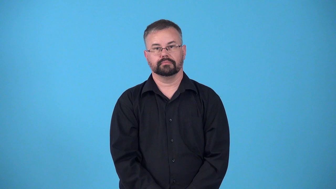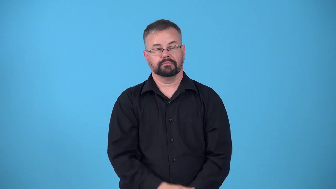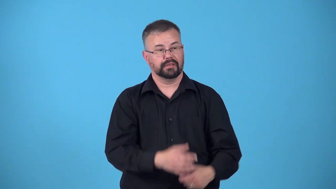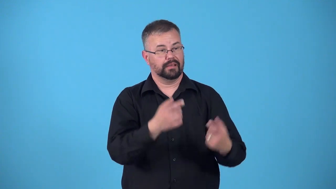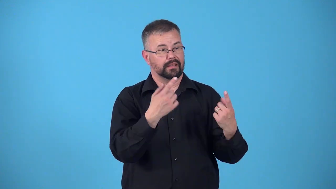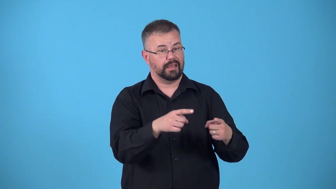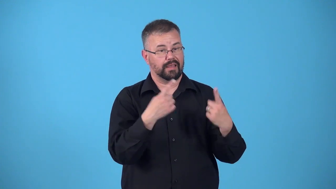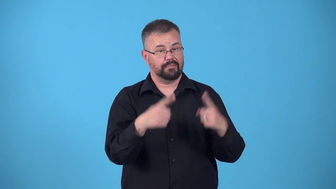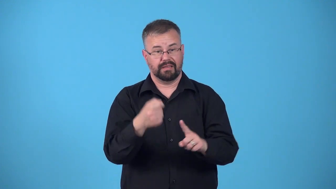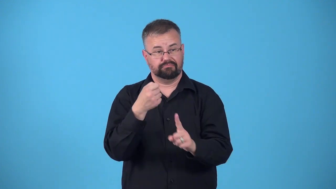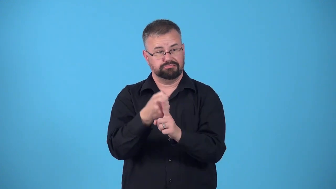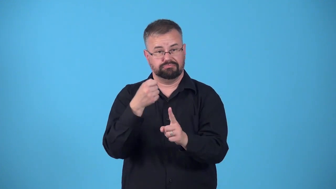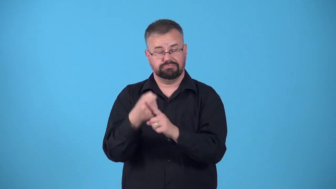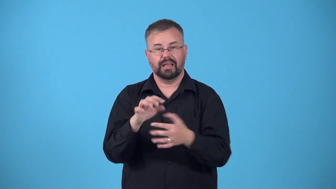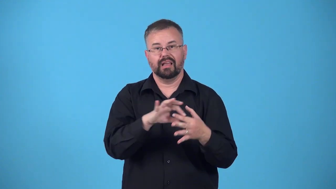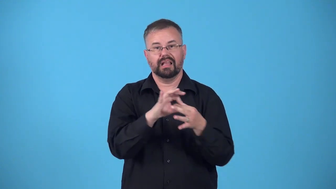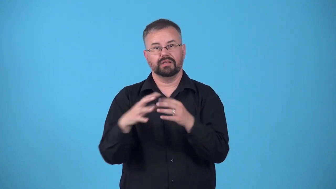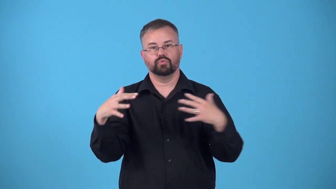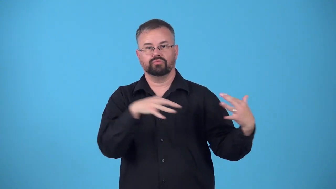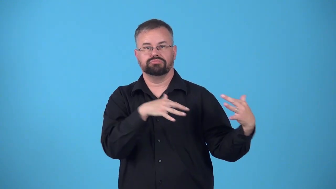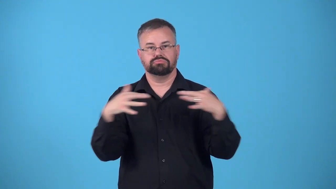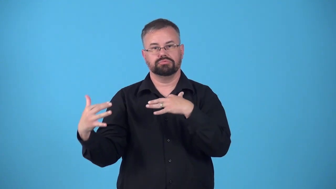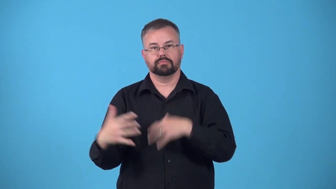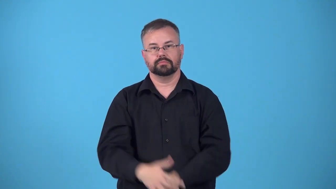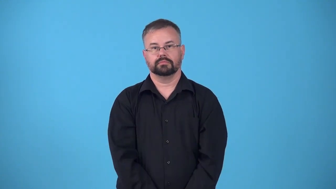warpath